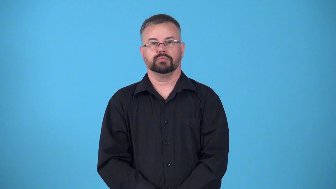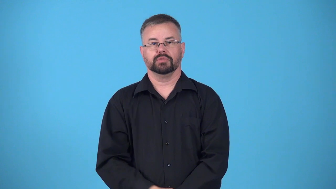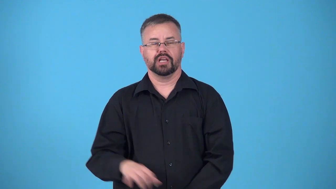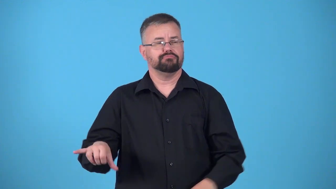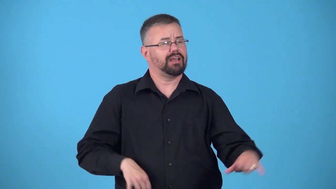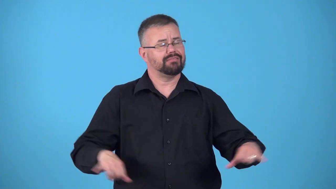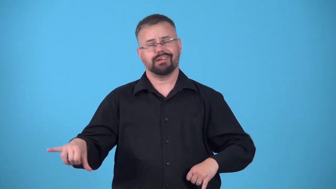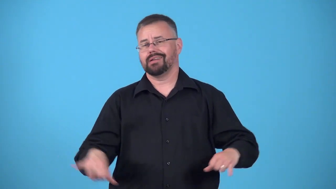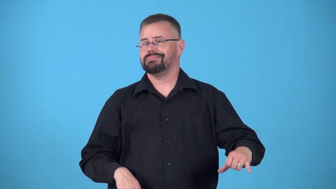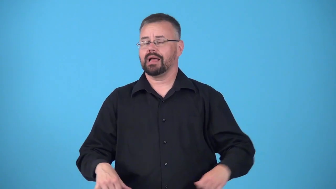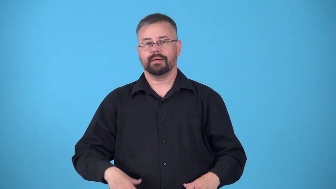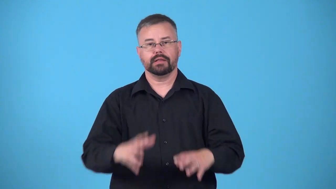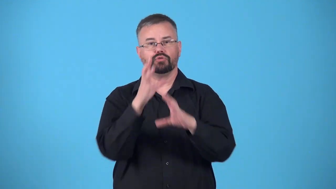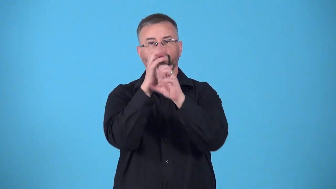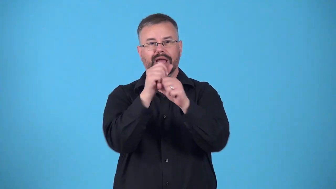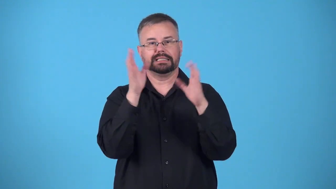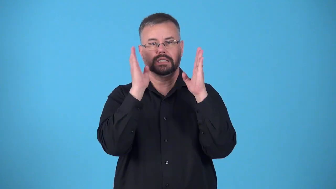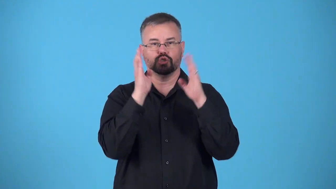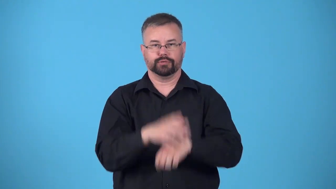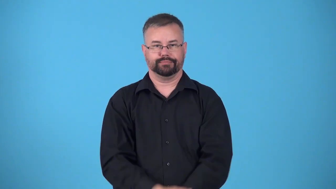show off, showoff for attention